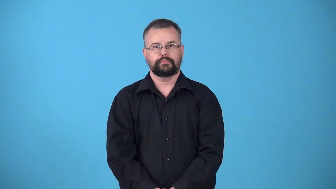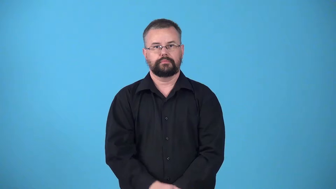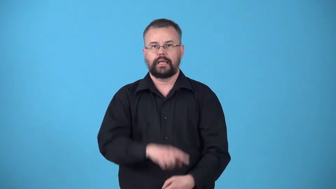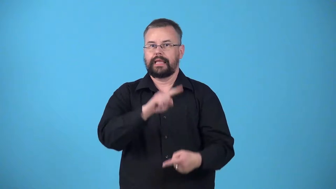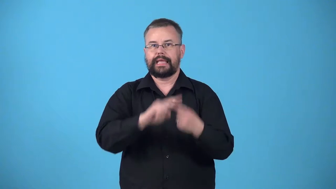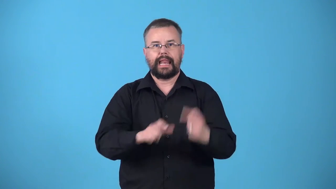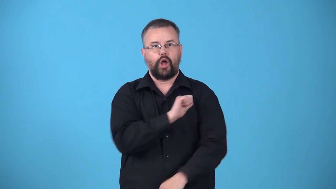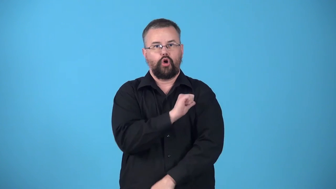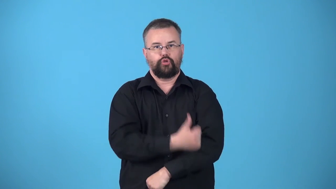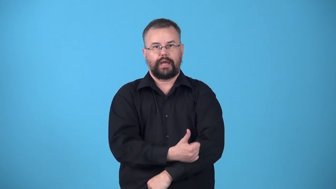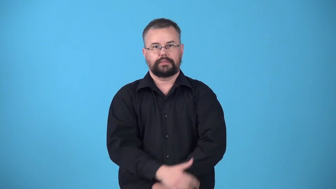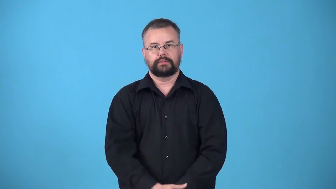unwarrantable